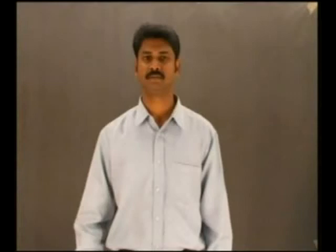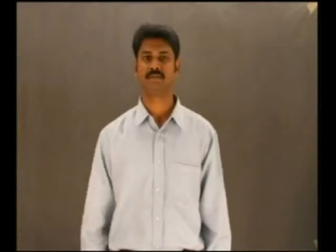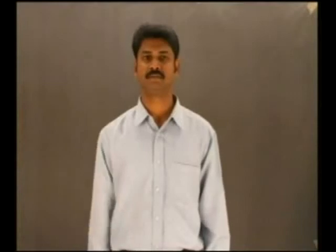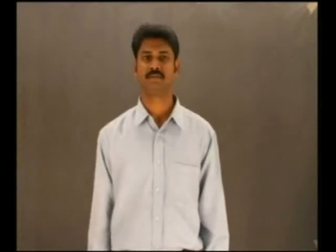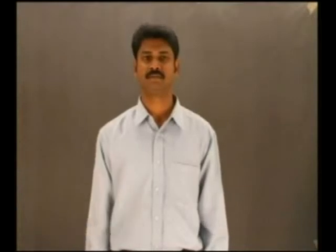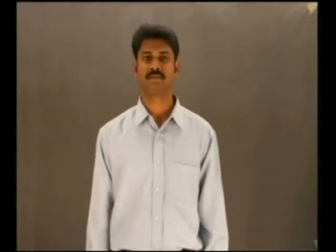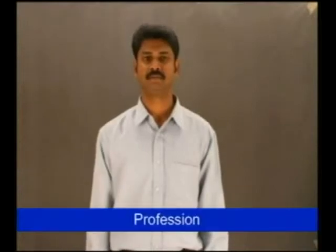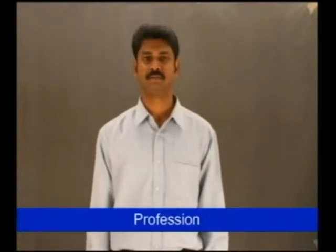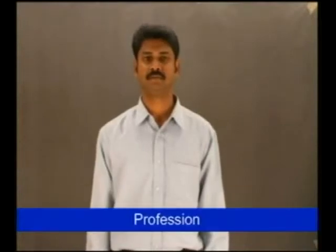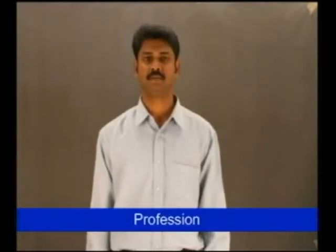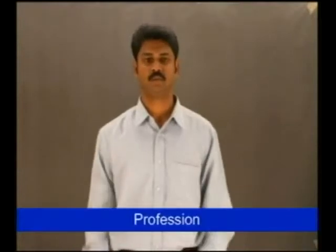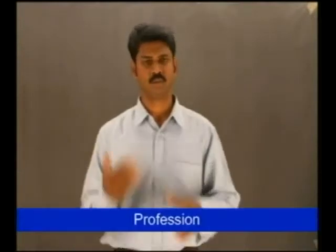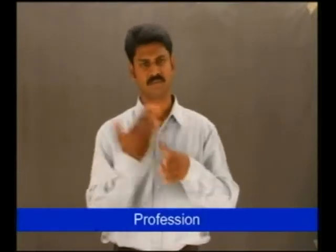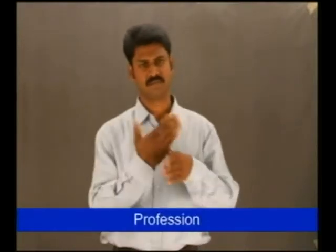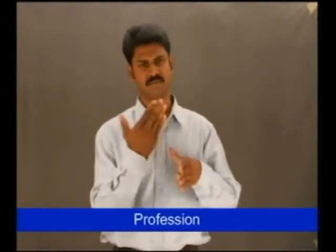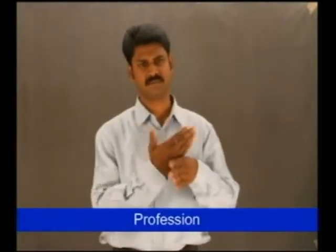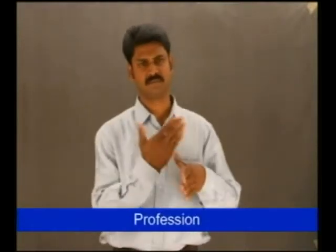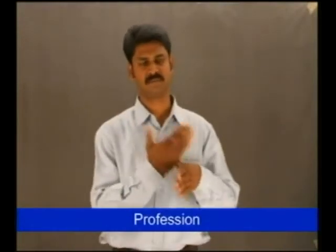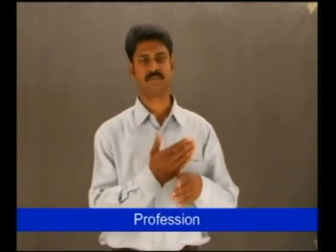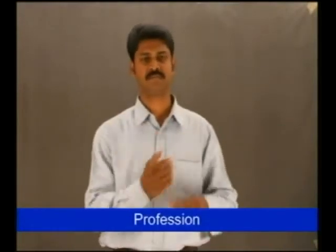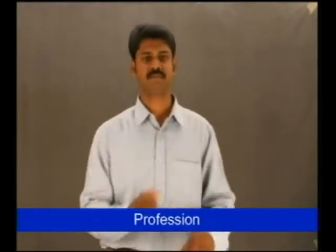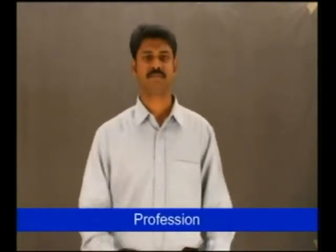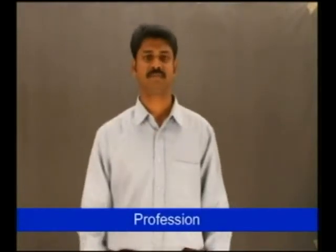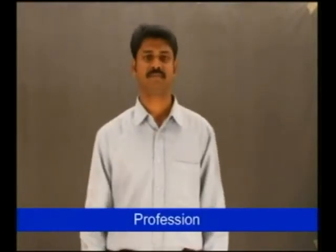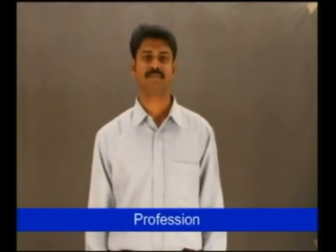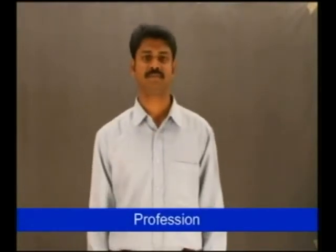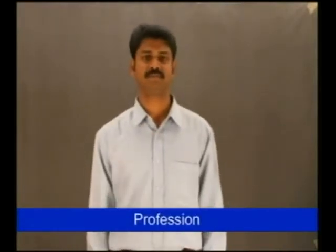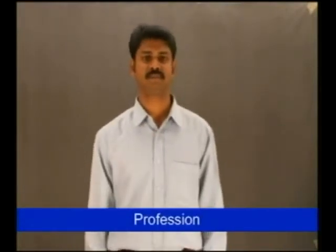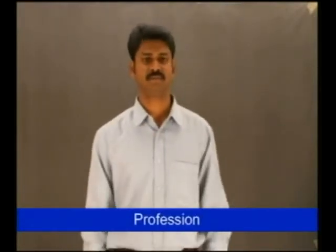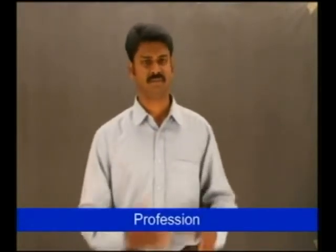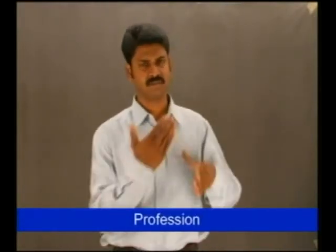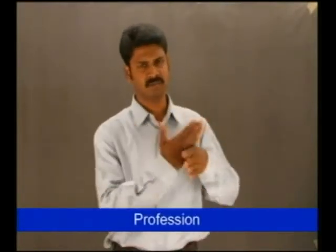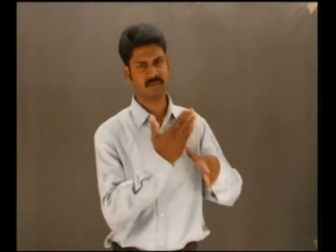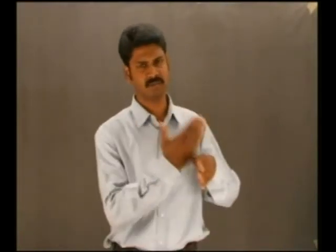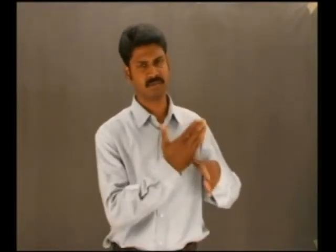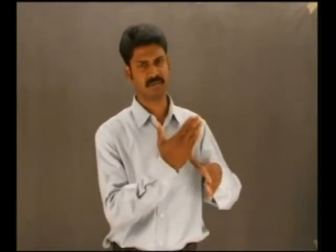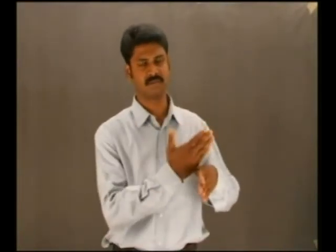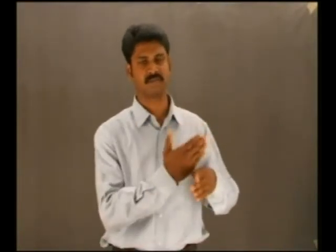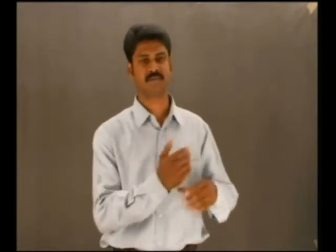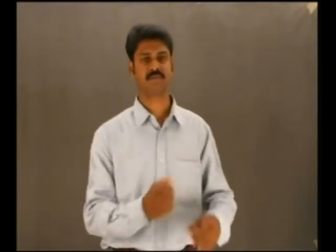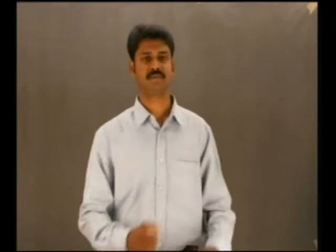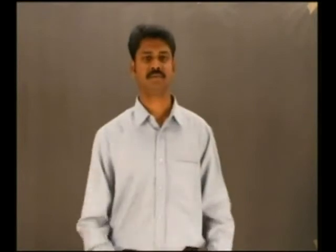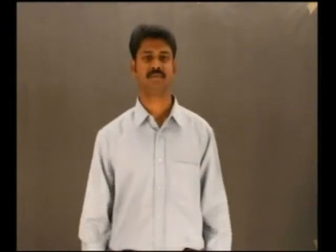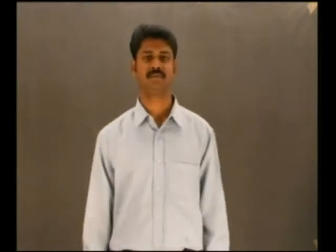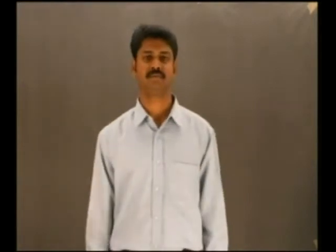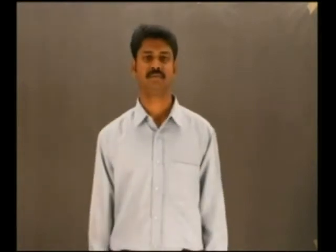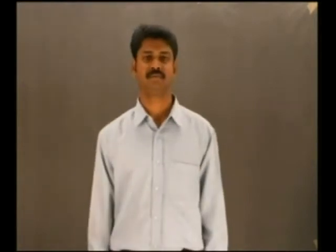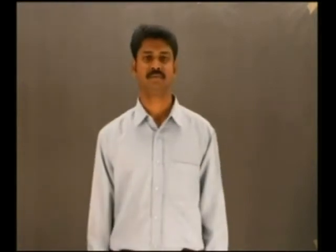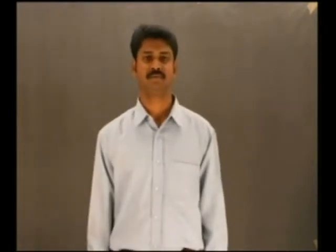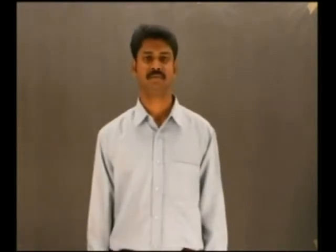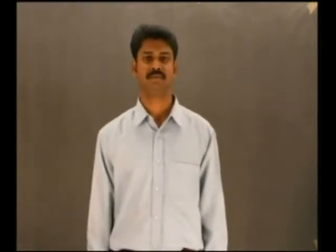Profession